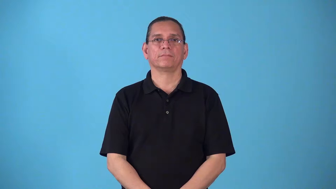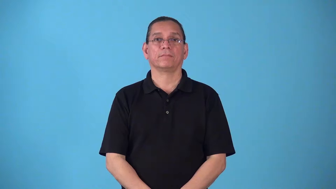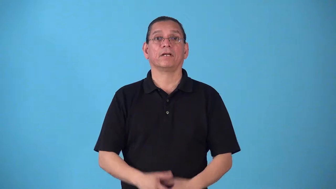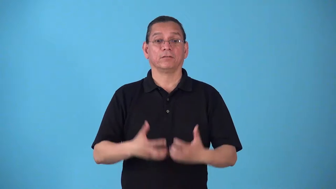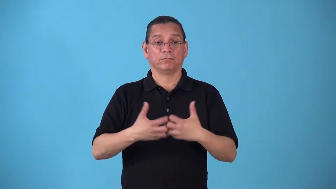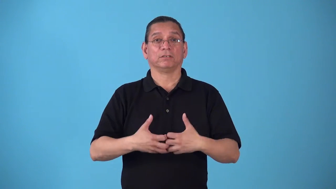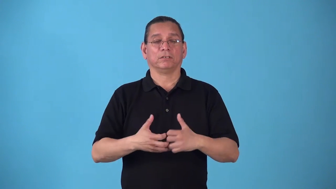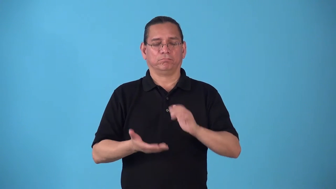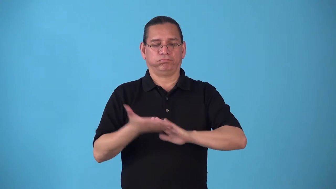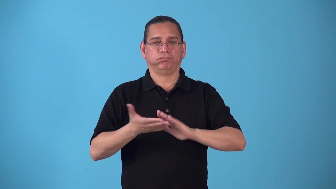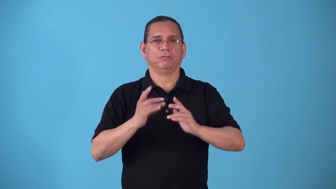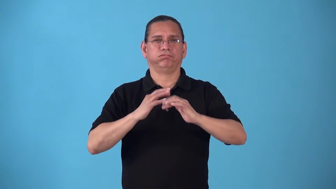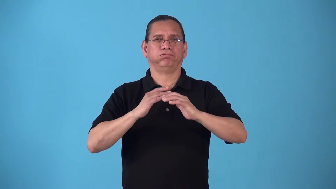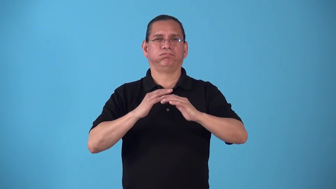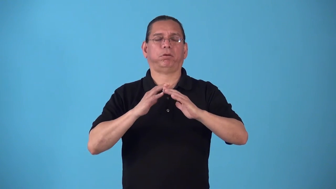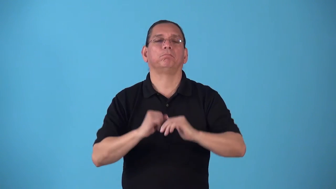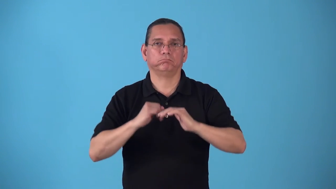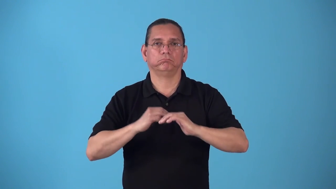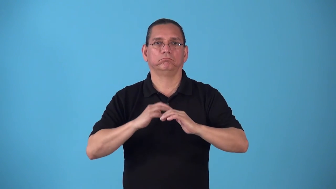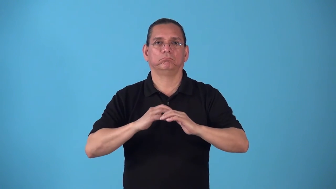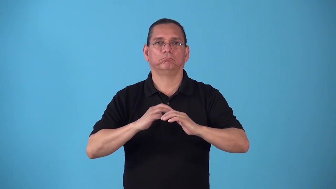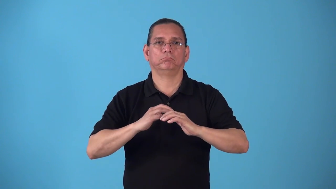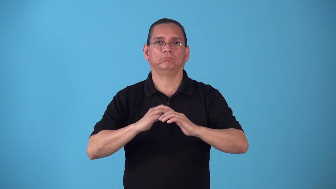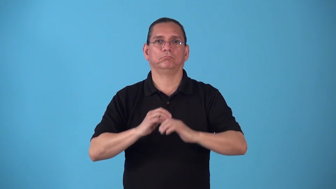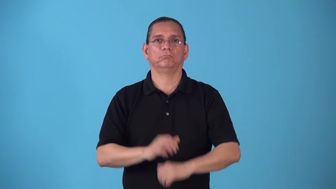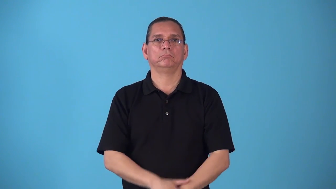stall,freeze-motor